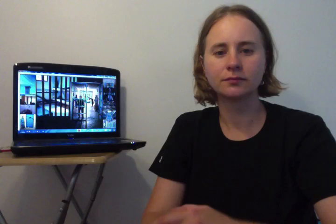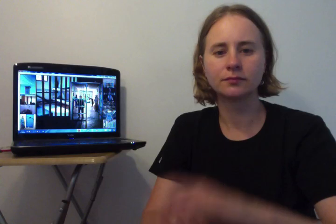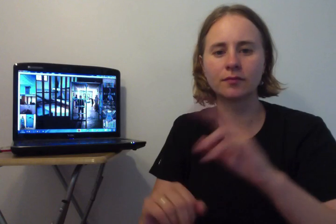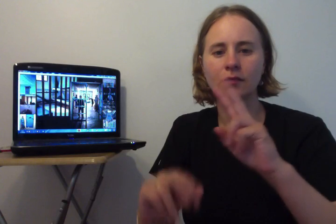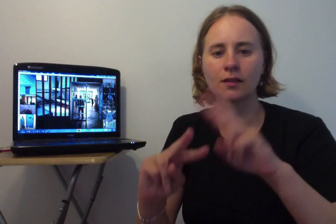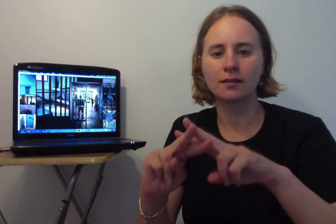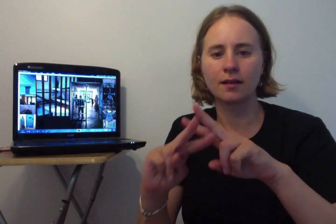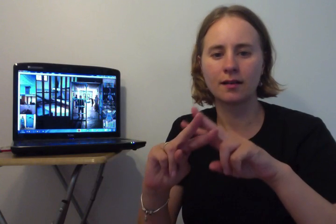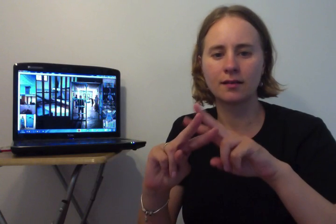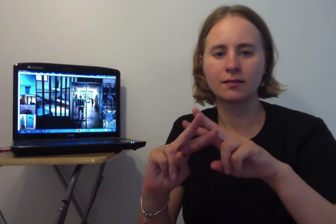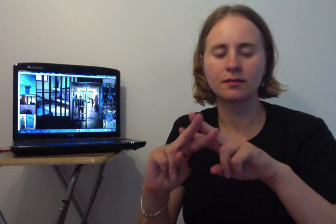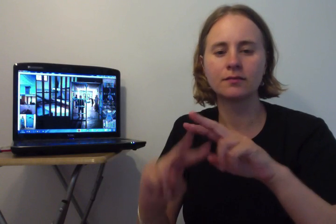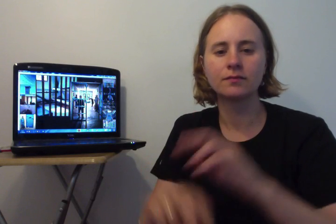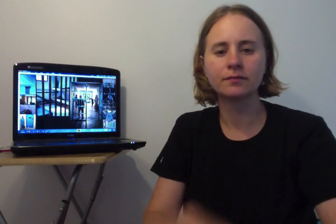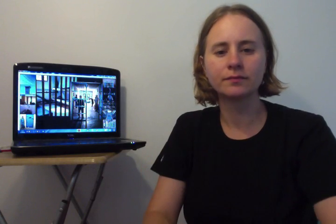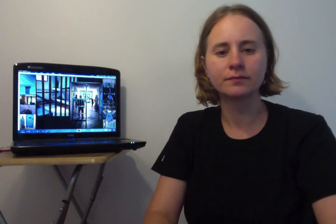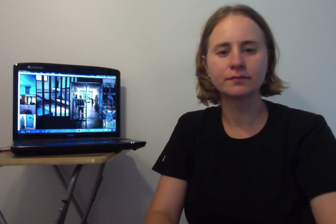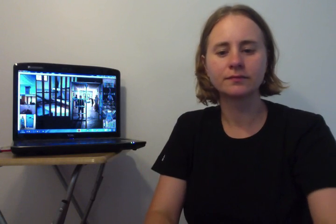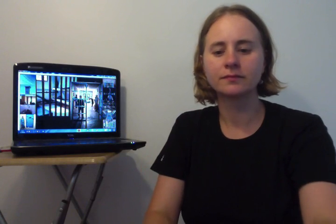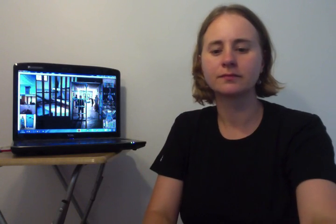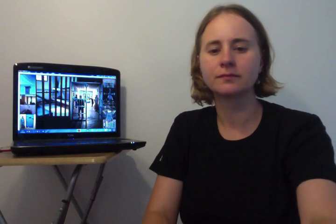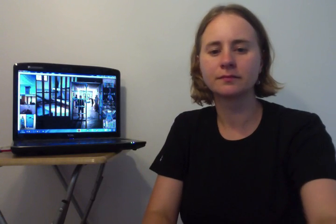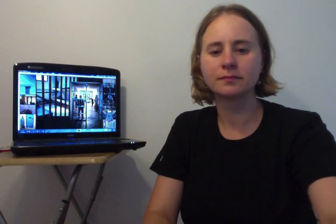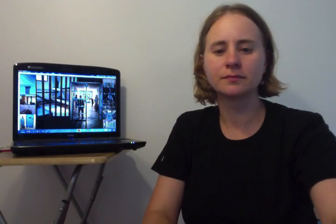jail